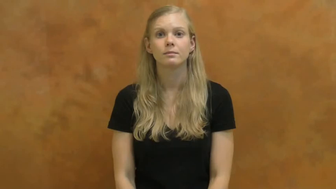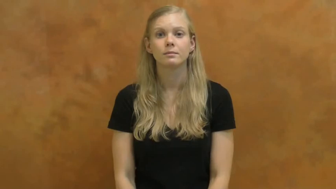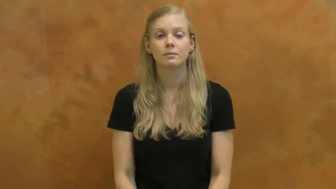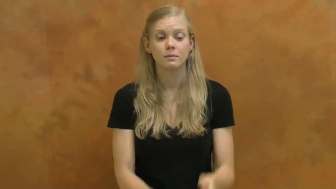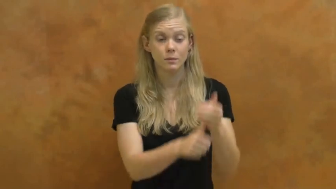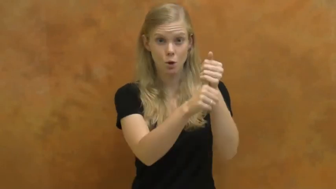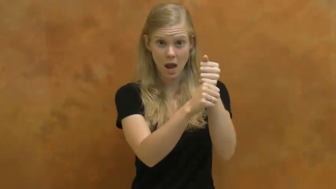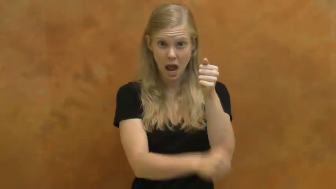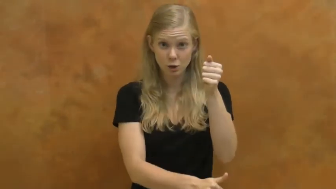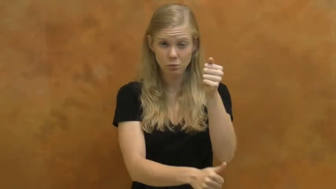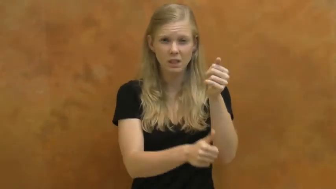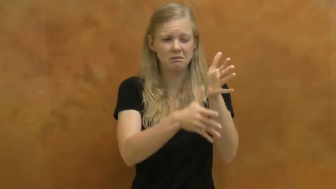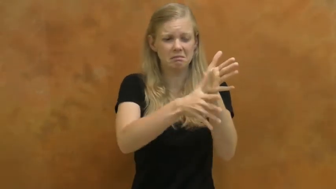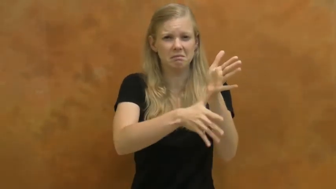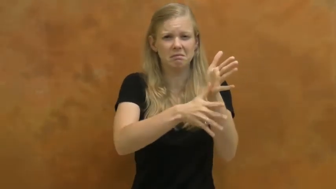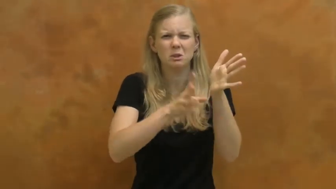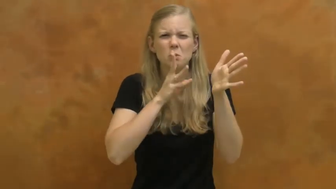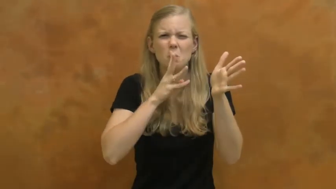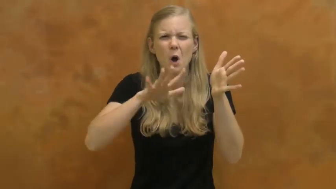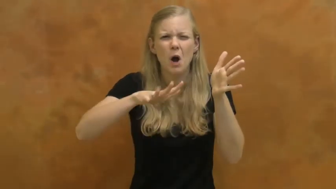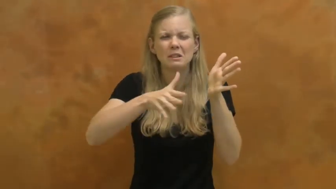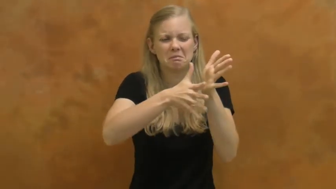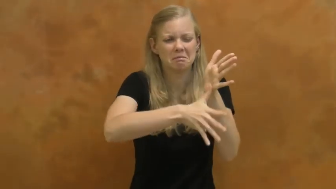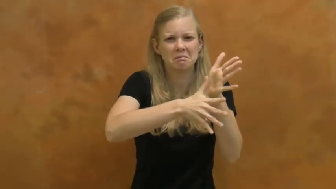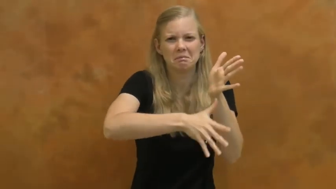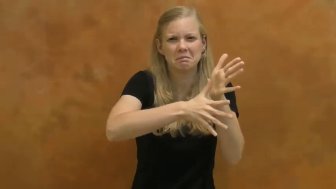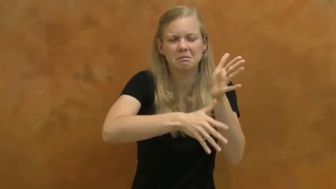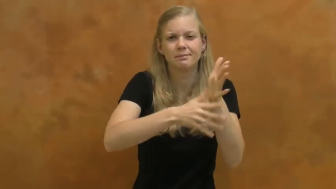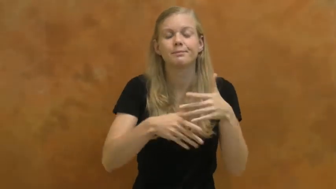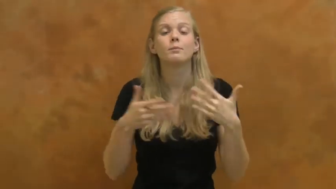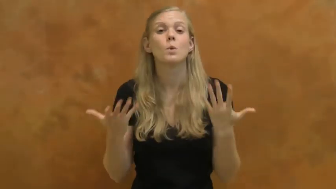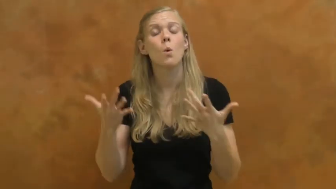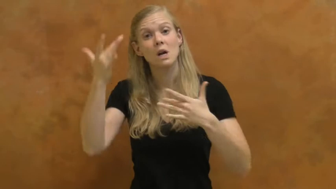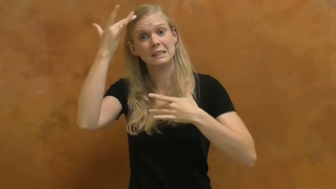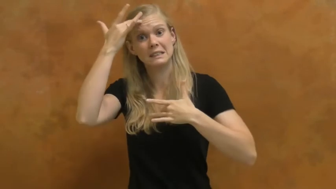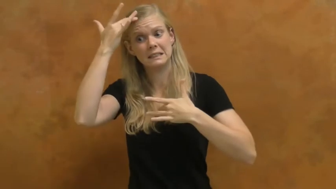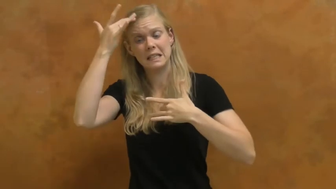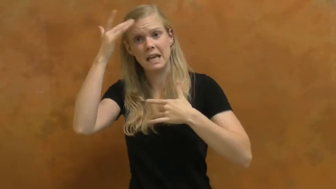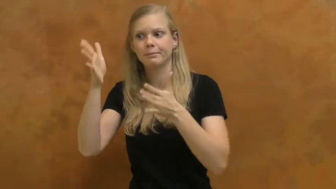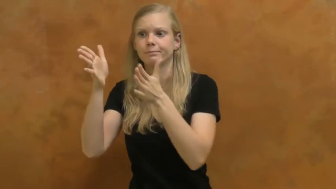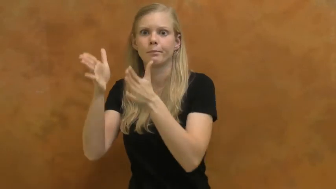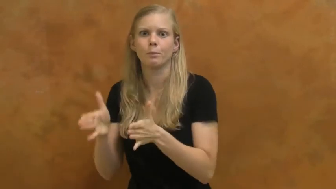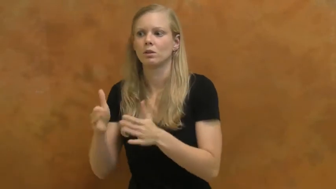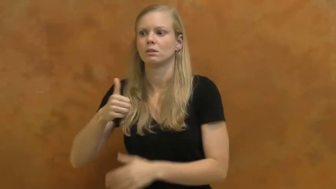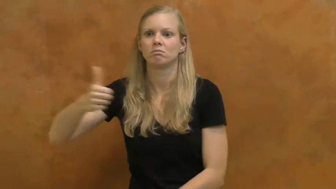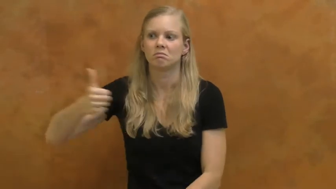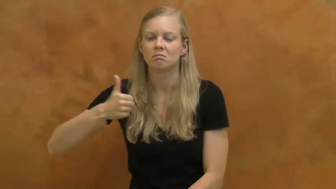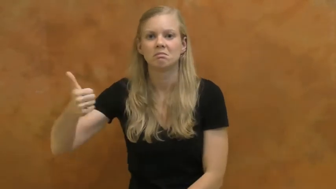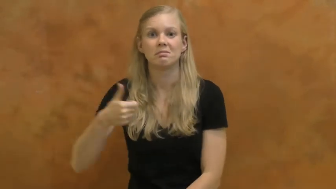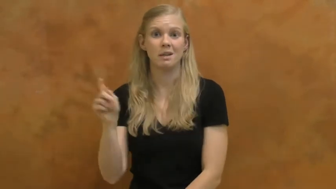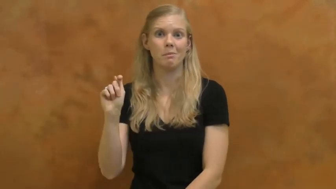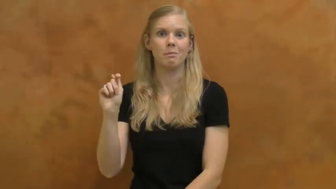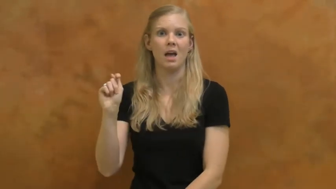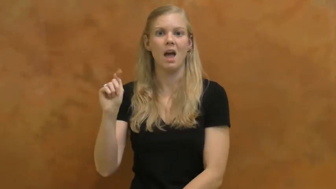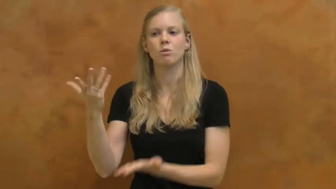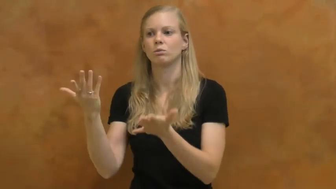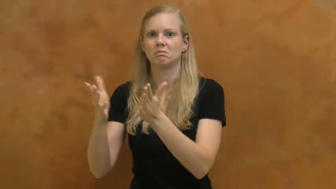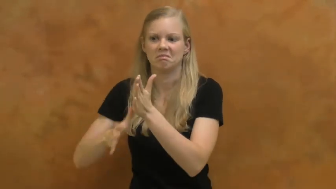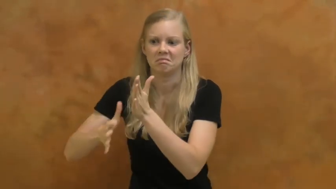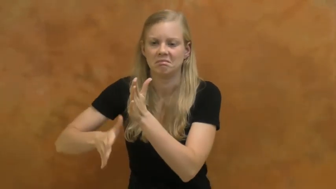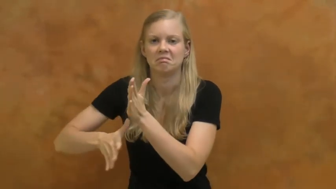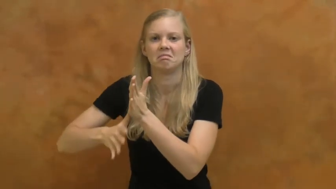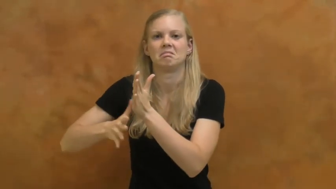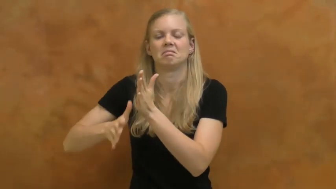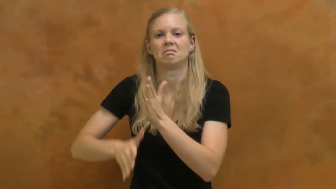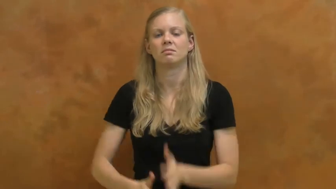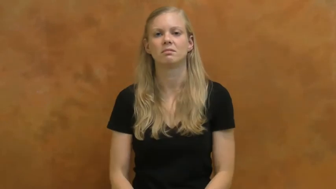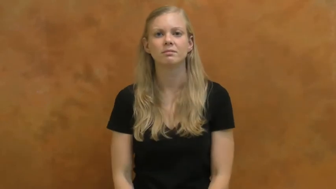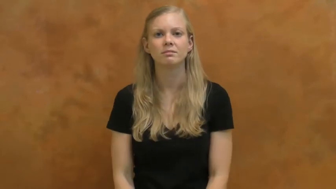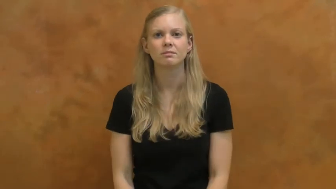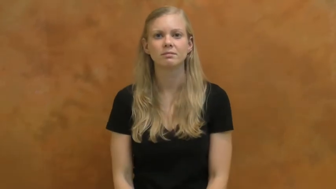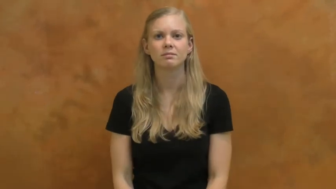diarrhea